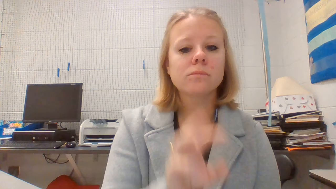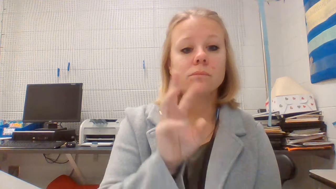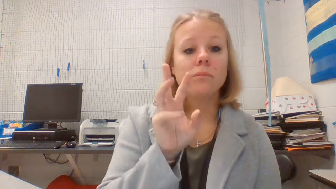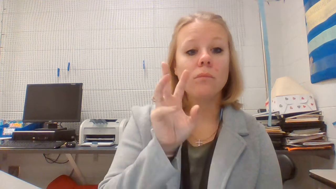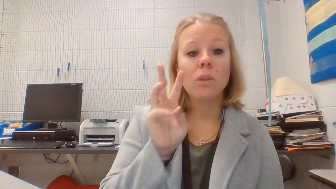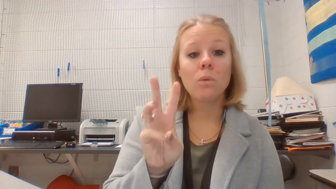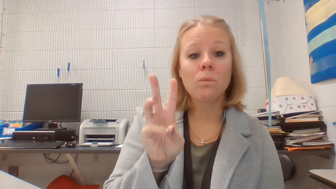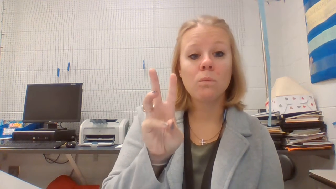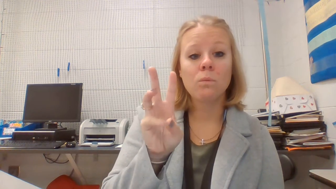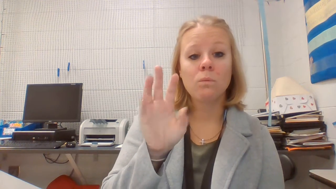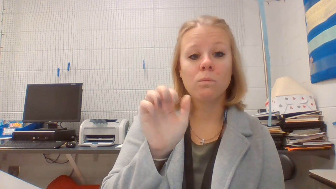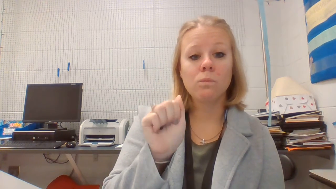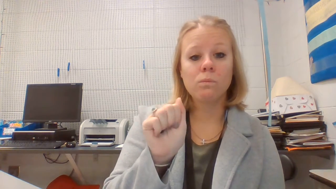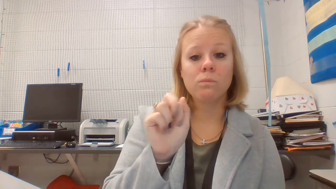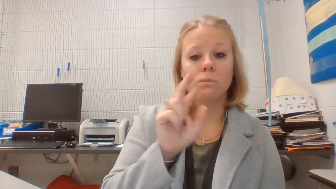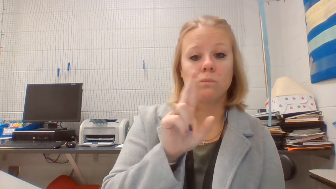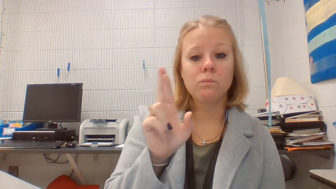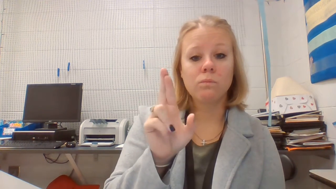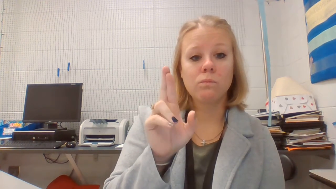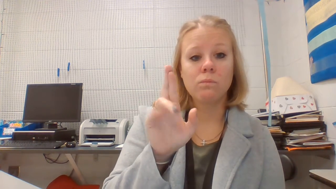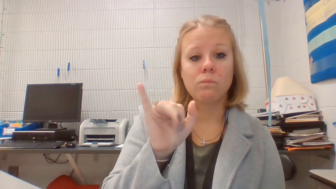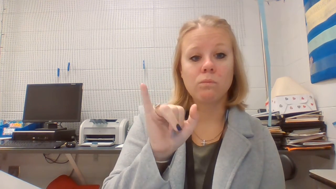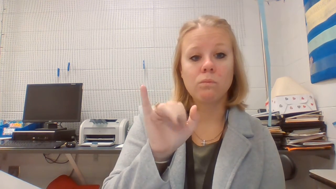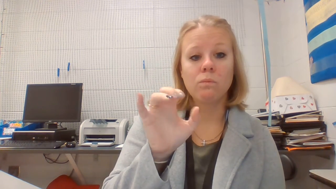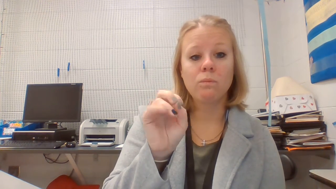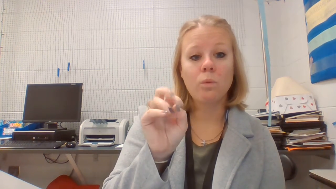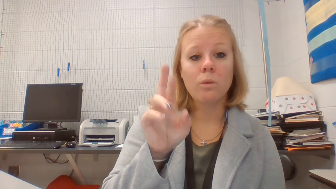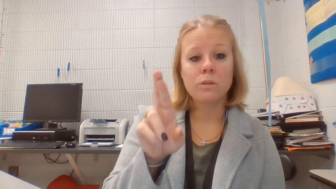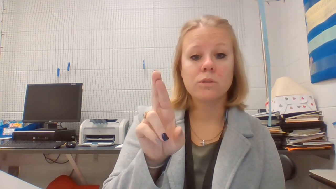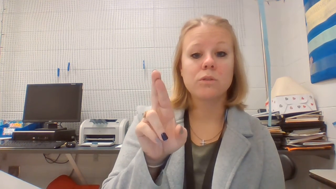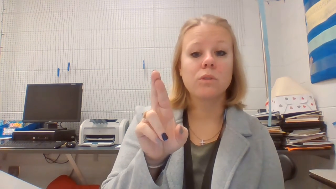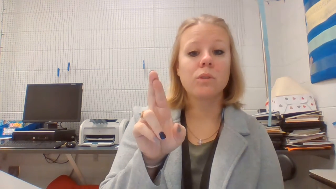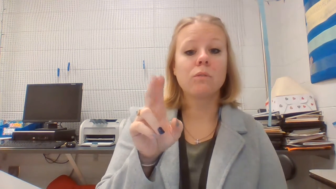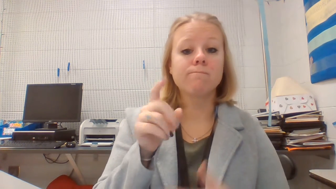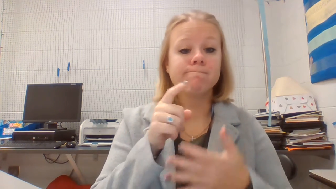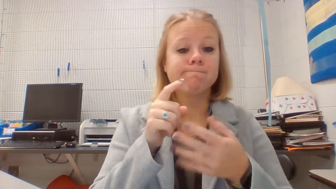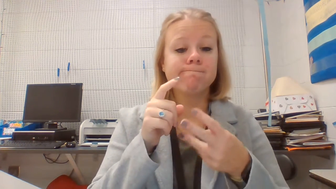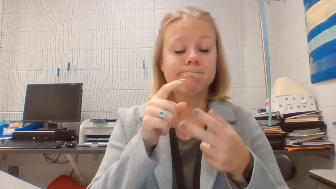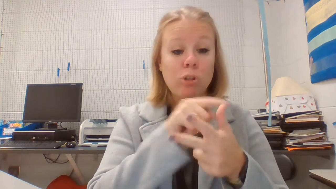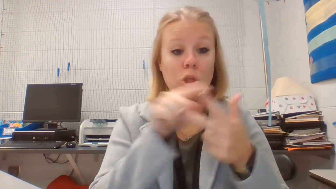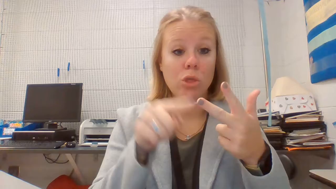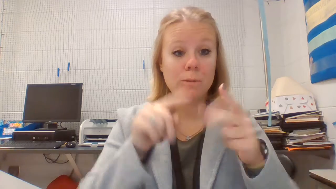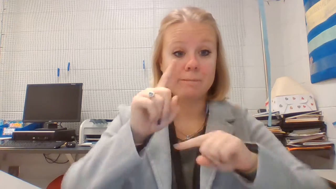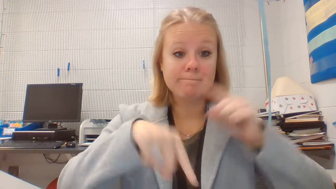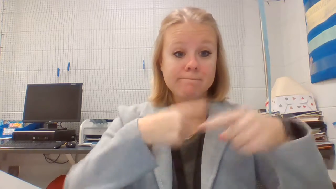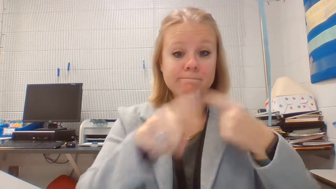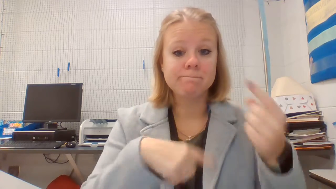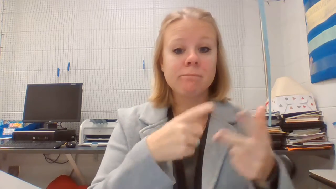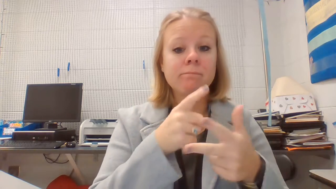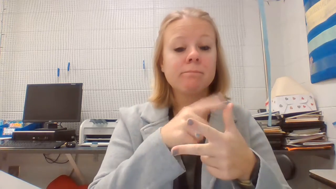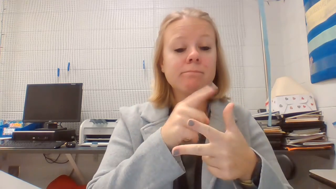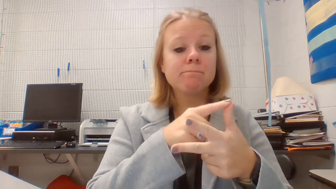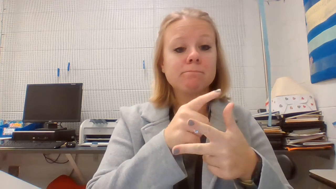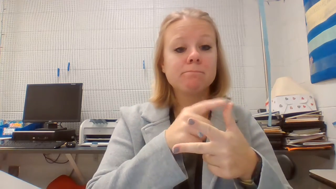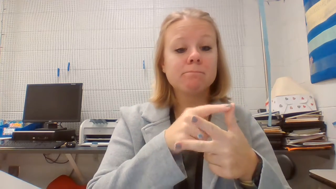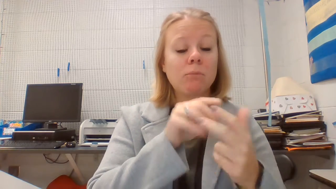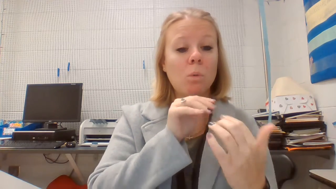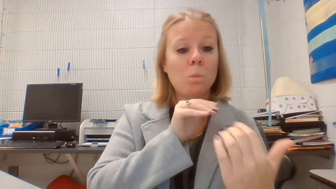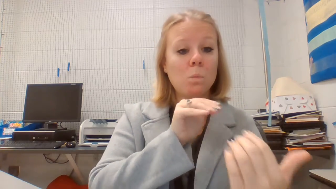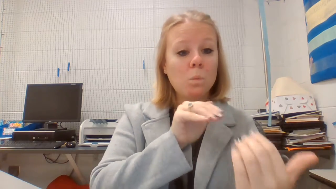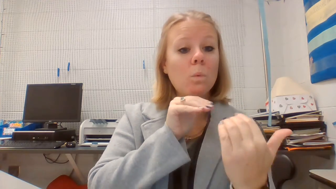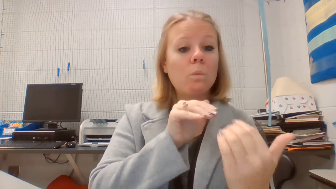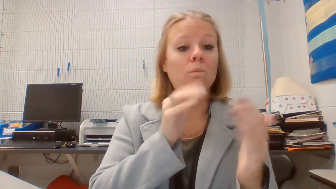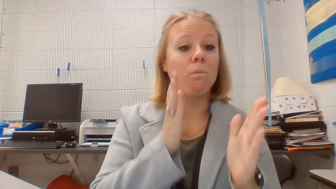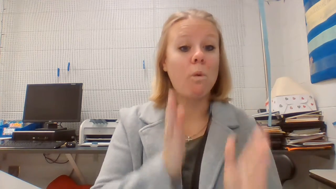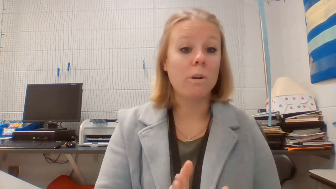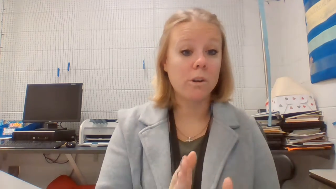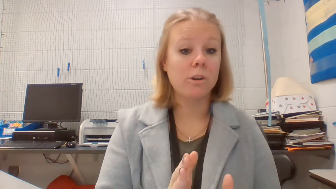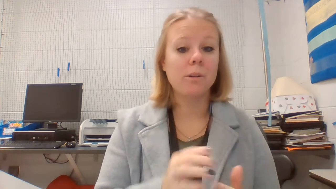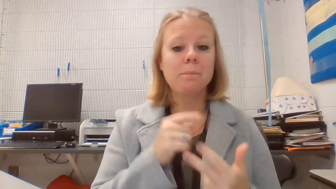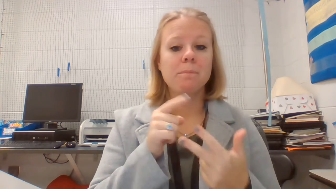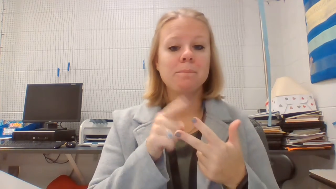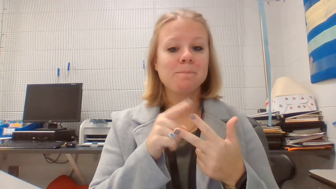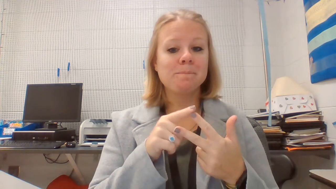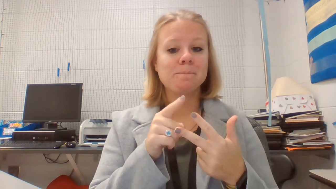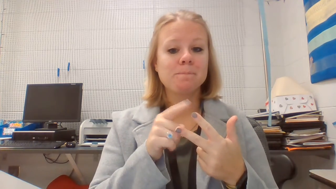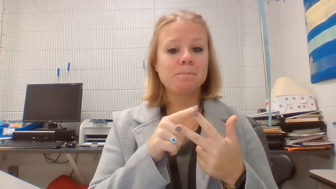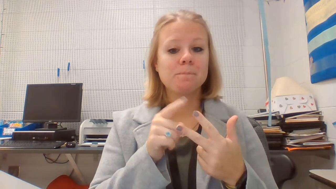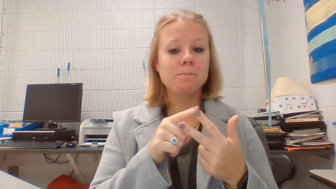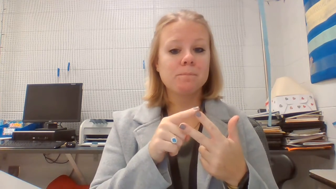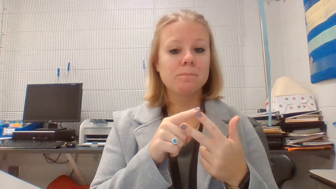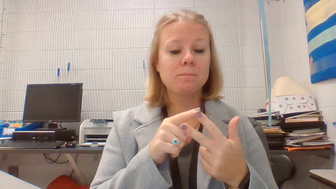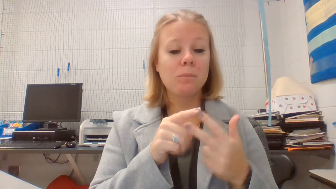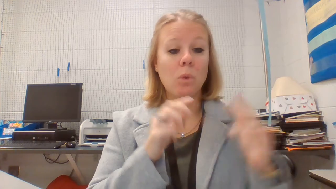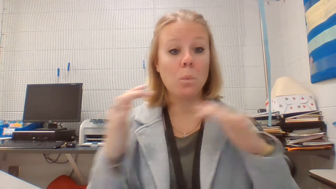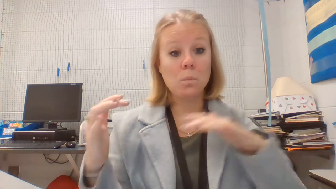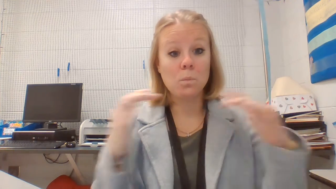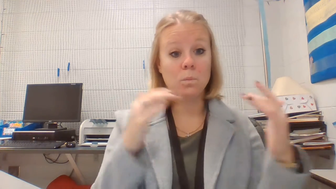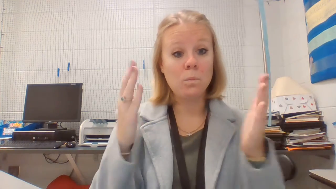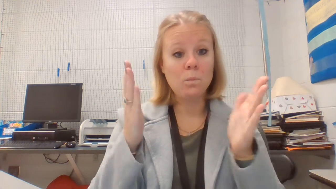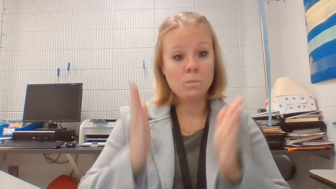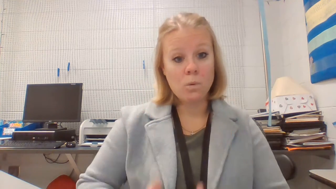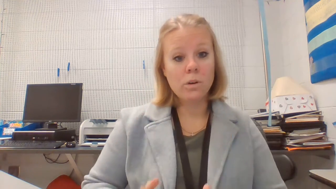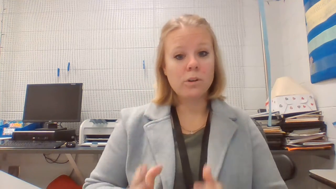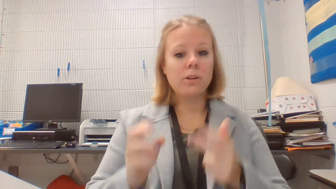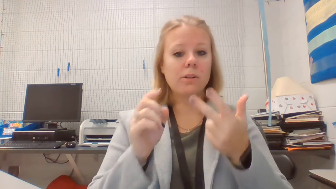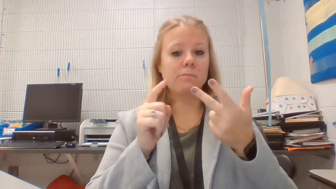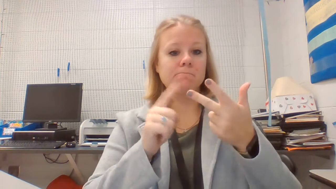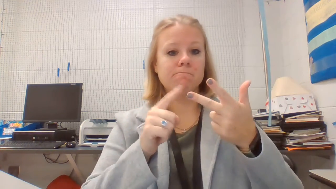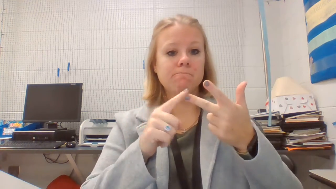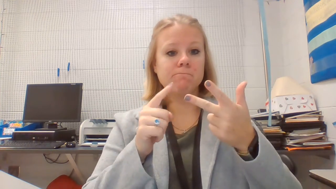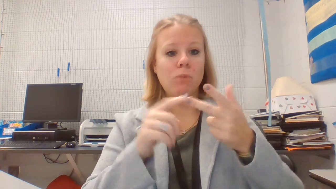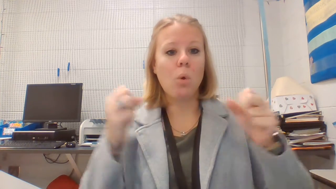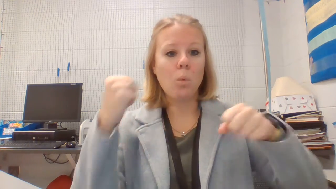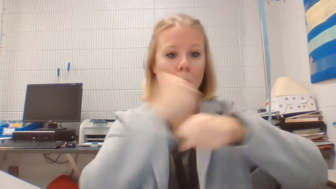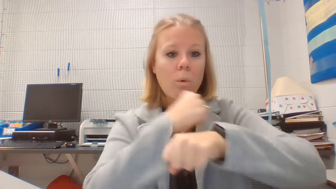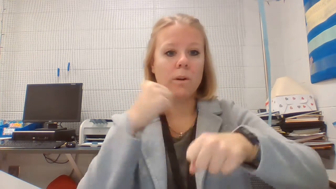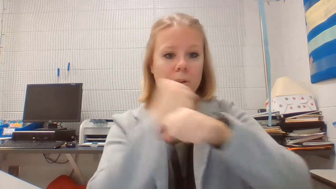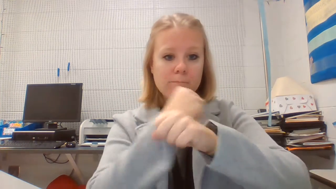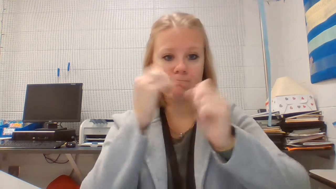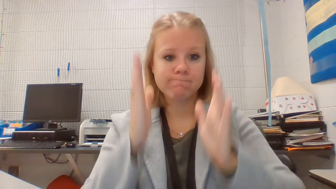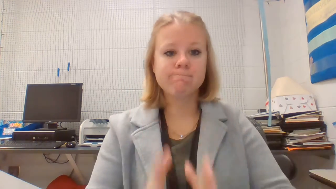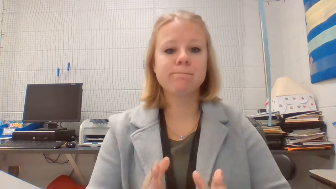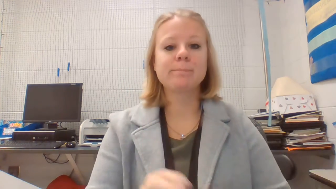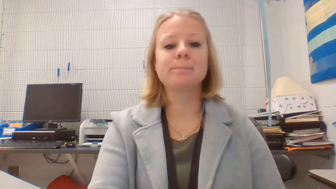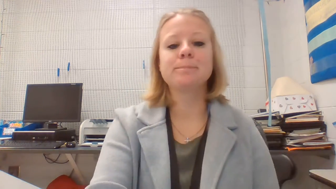Warrior